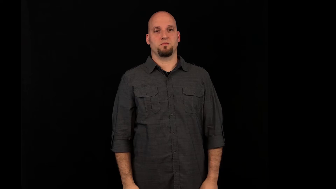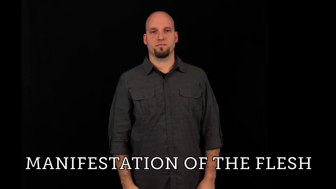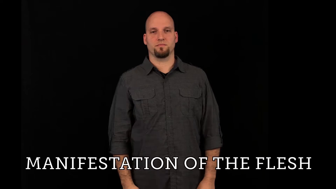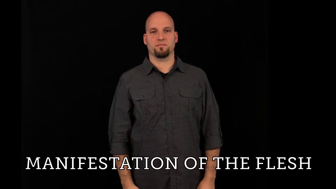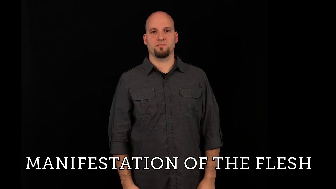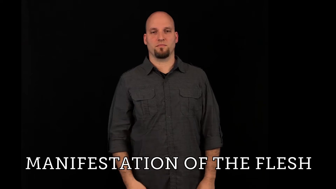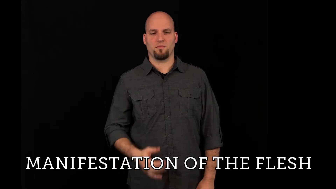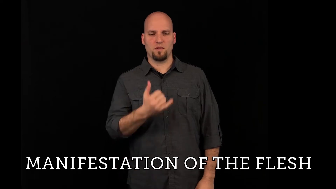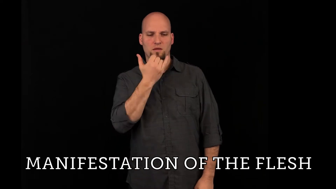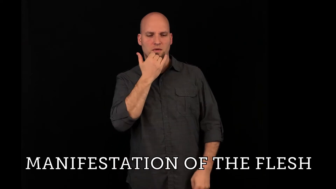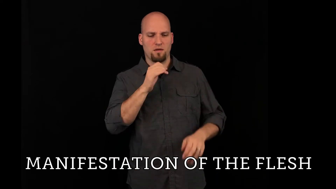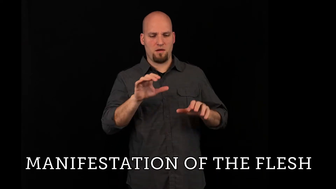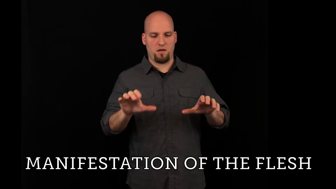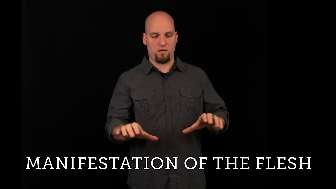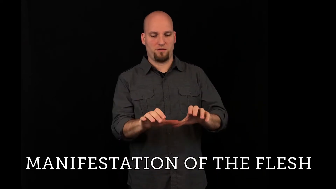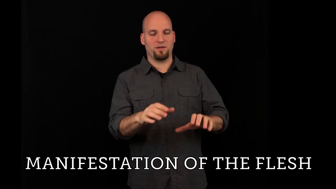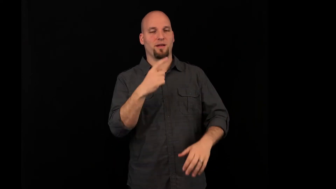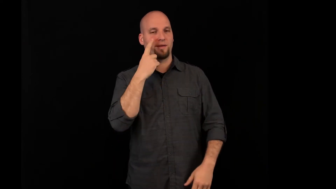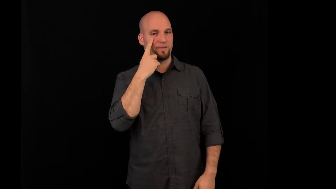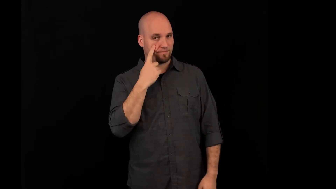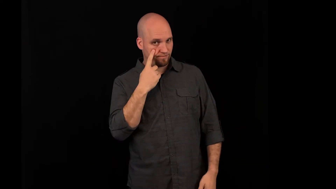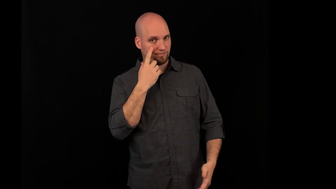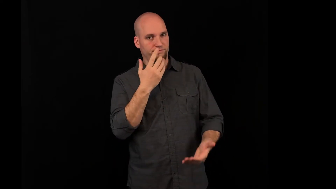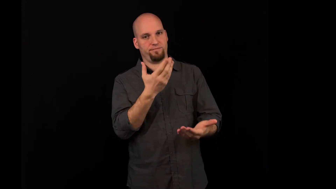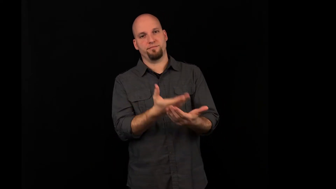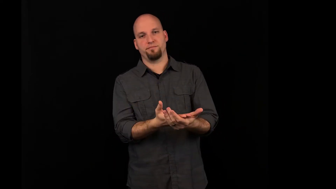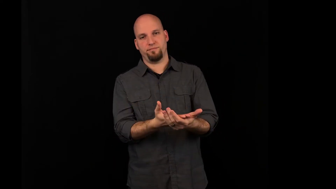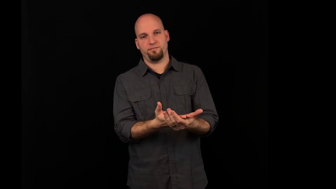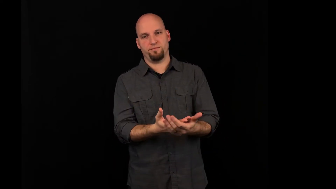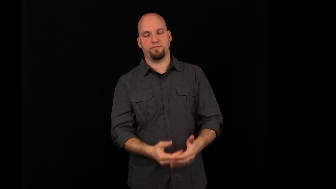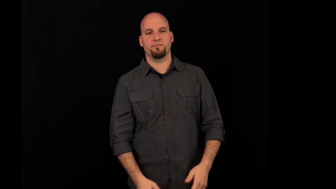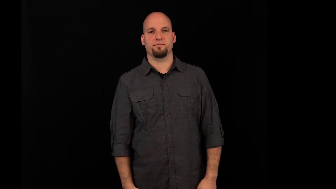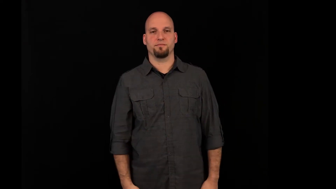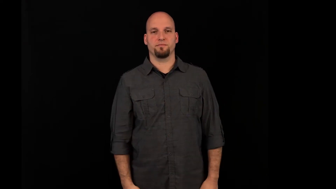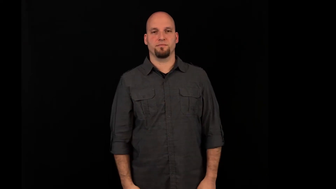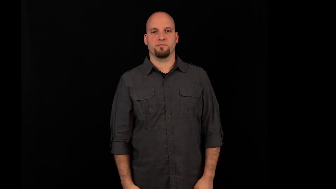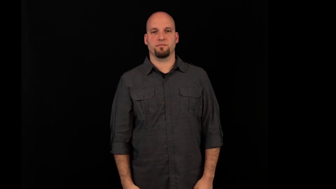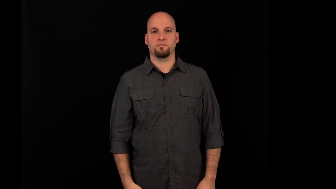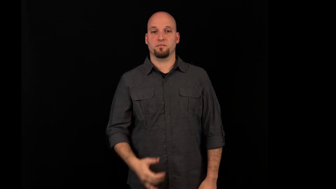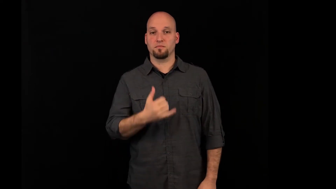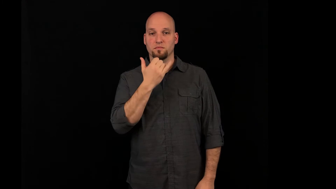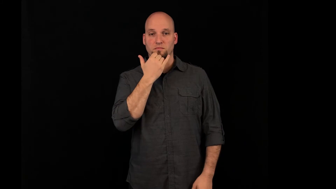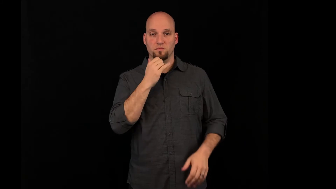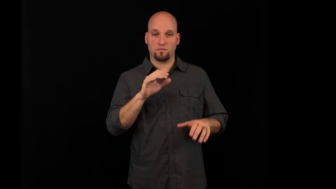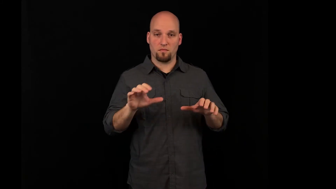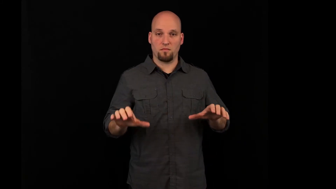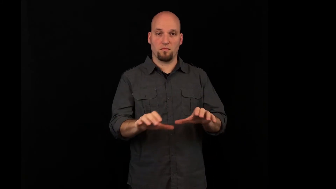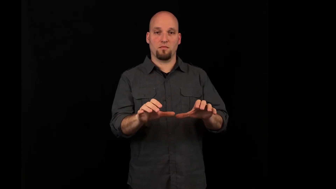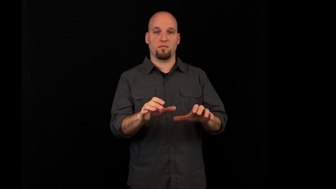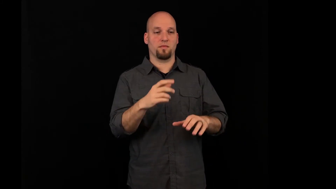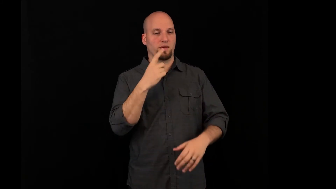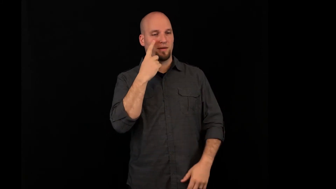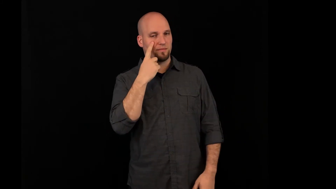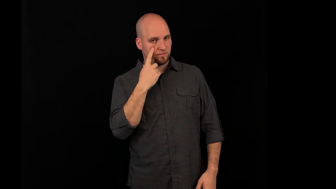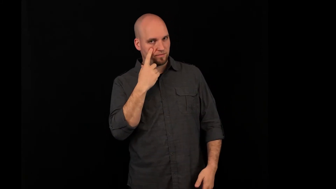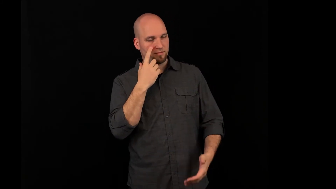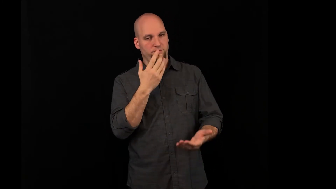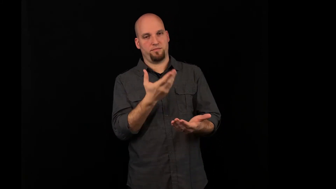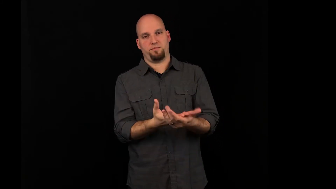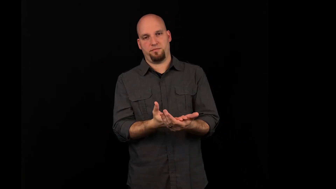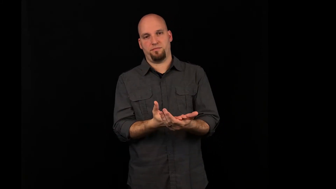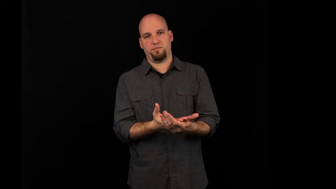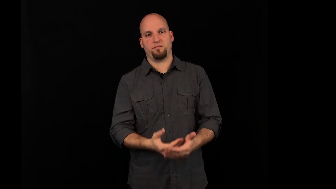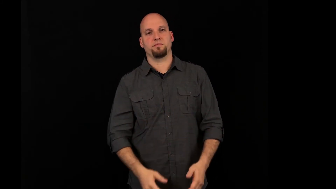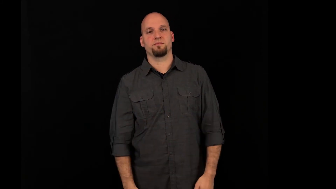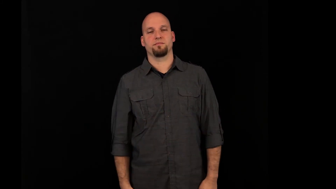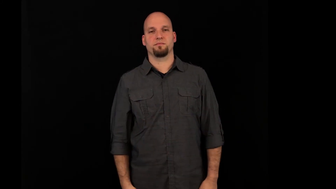Manesfiation of the Flesh